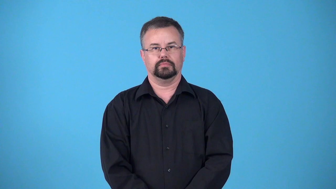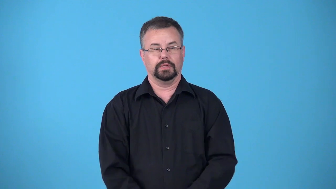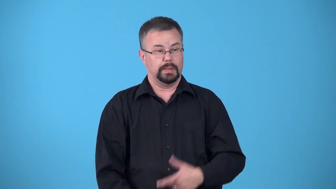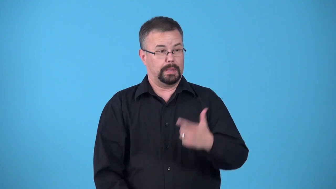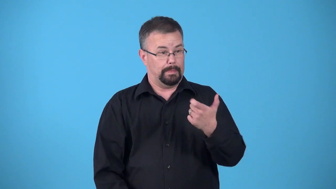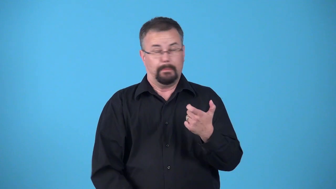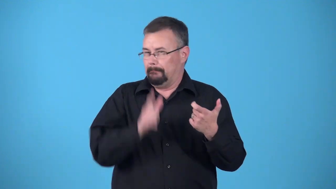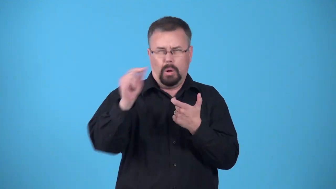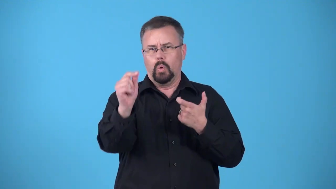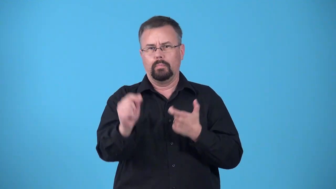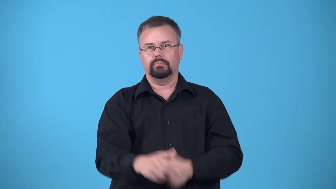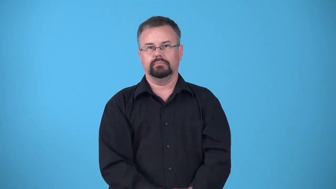gone in a flash